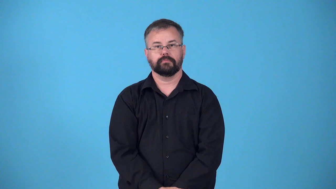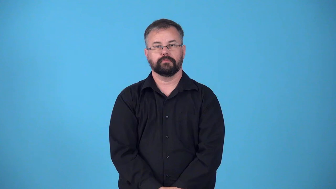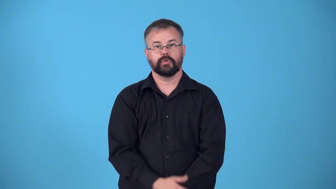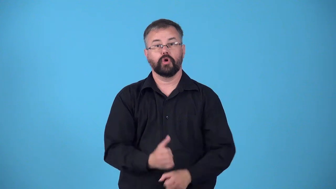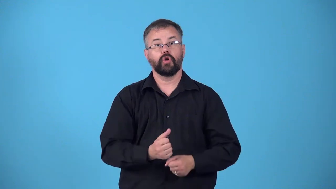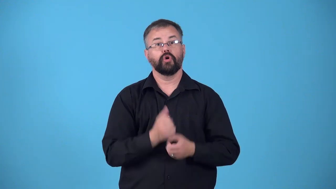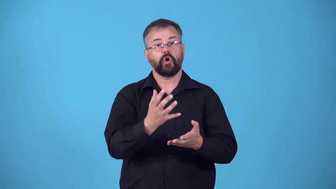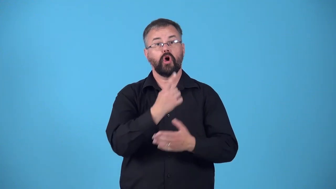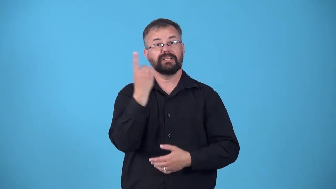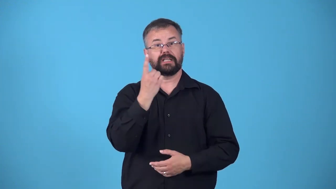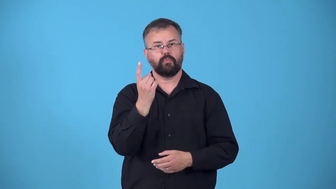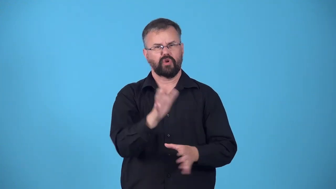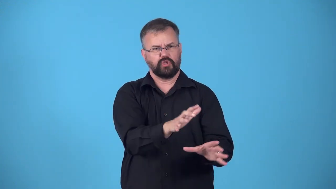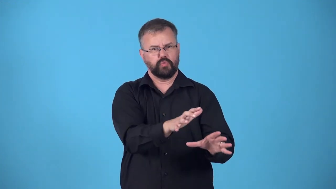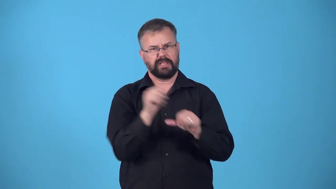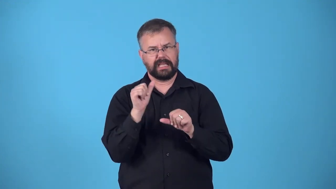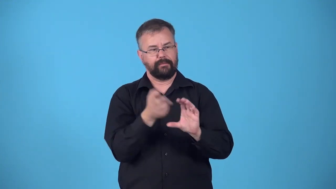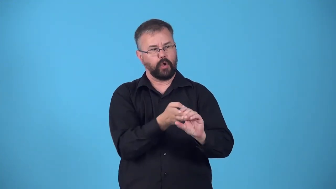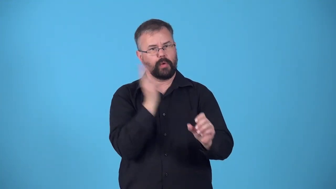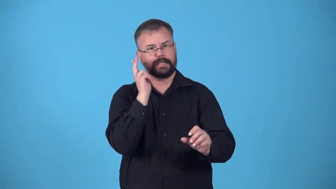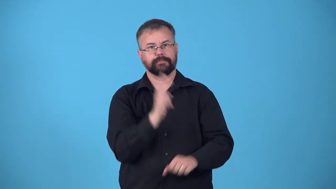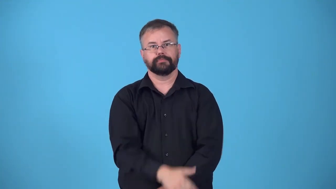force out